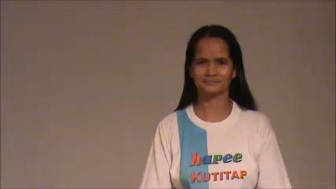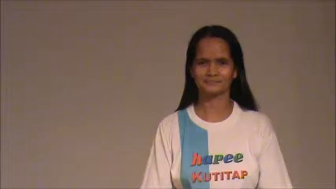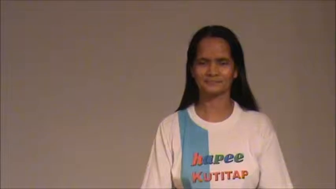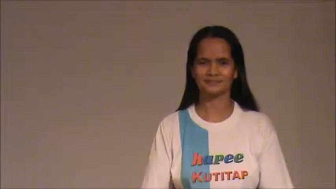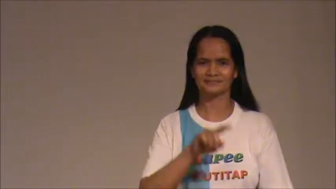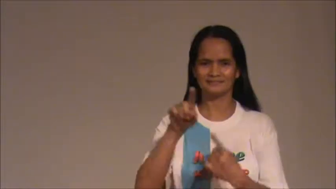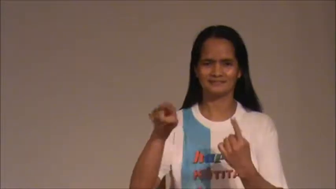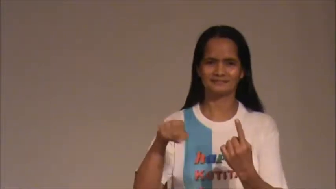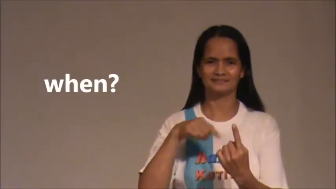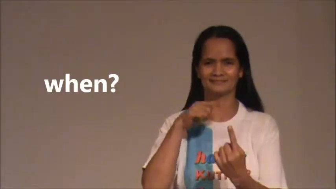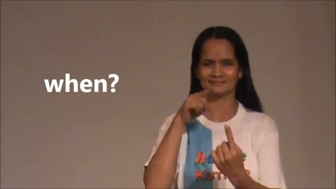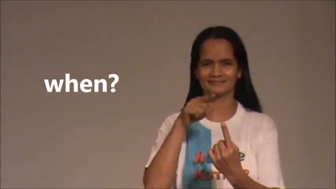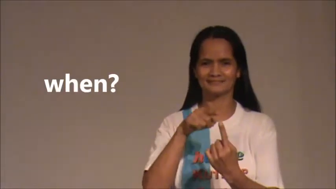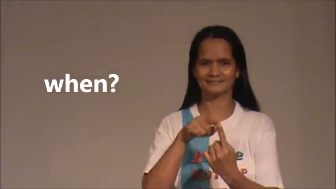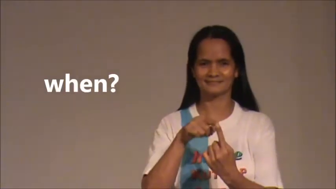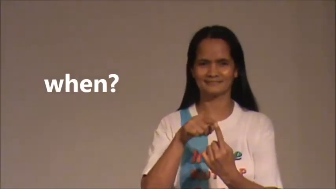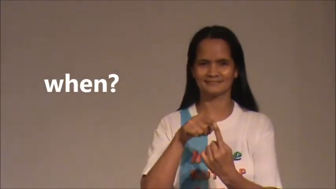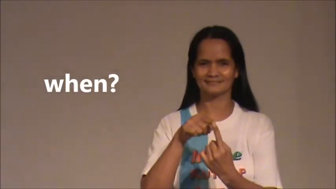When